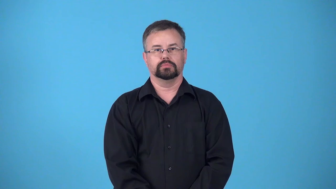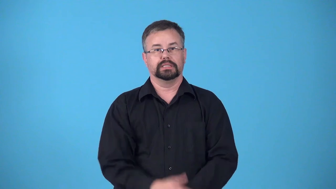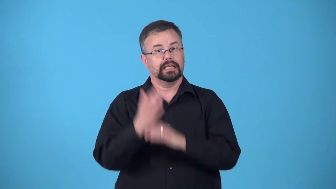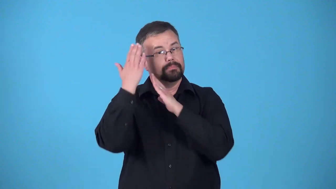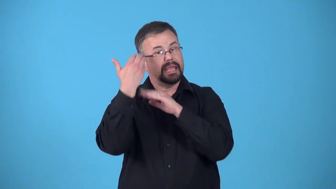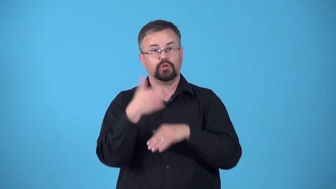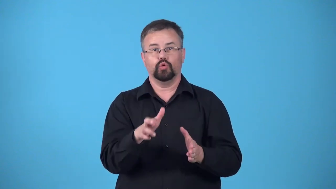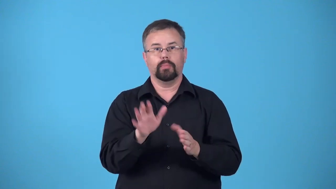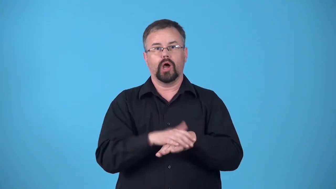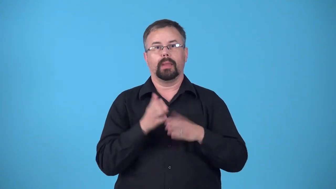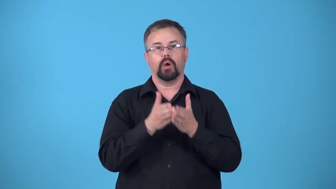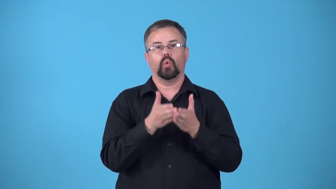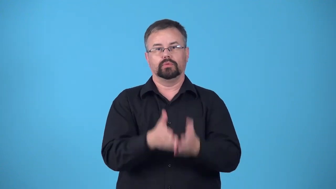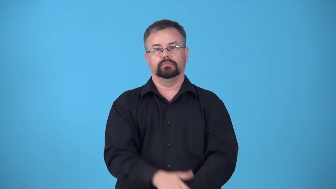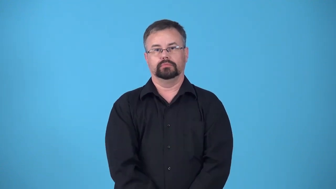cabin-boat